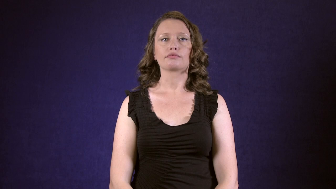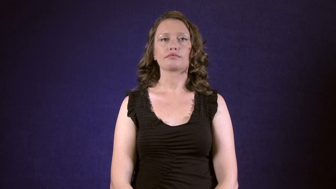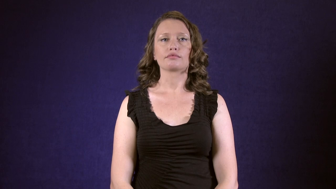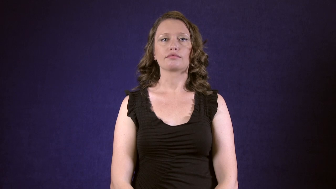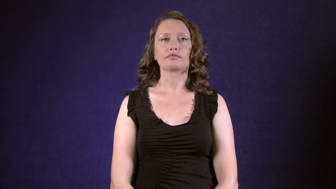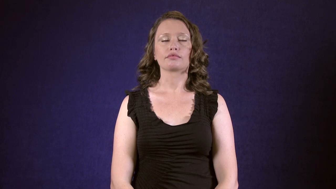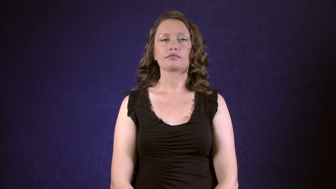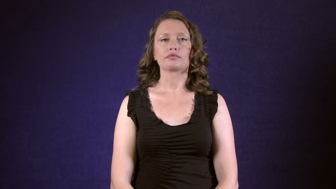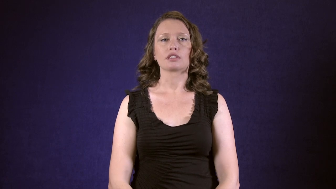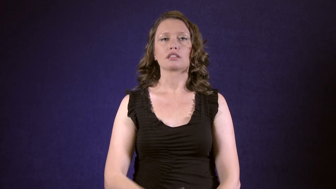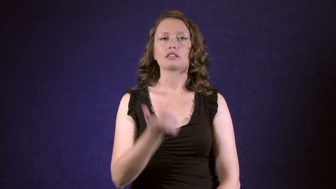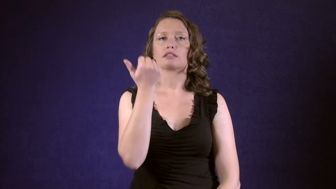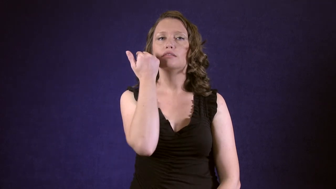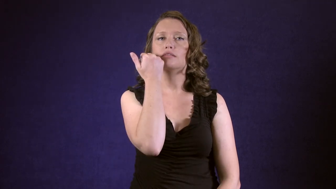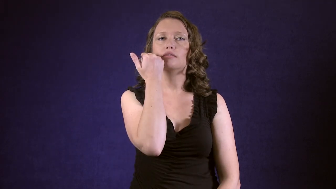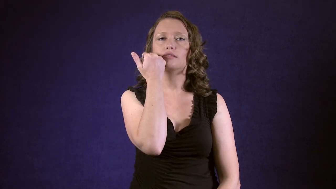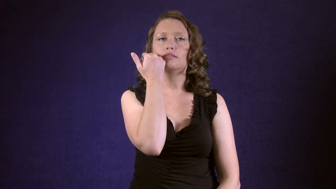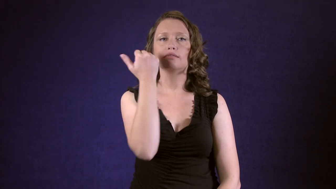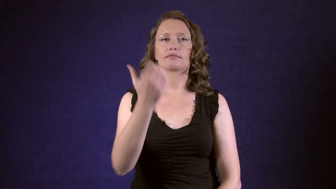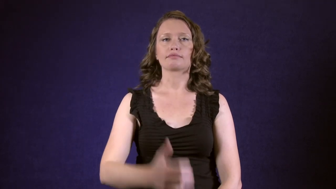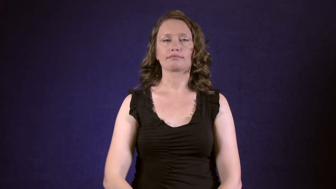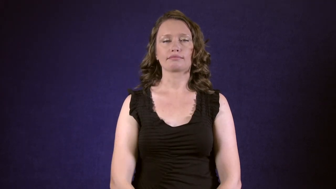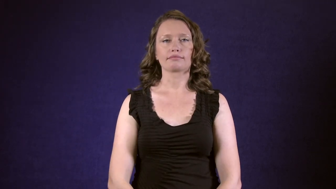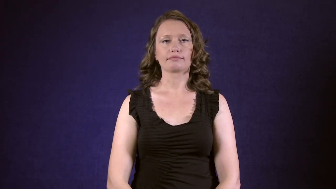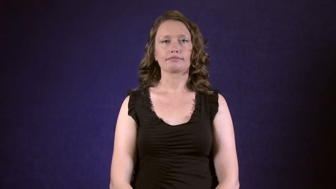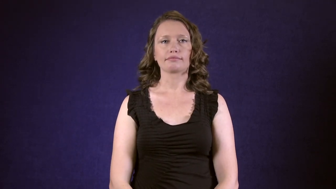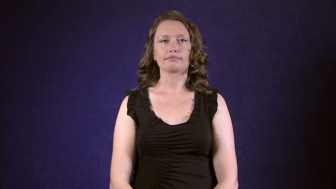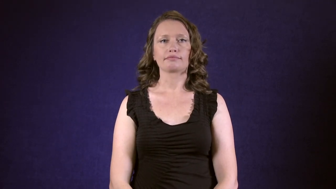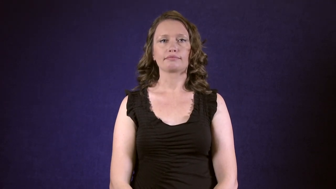dentist